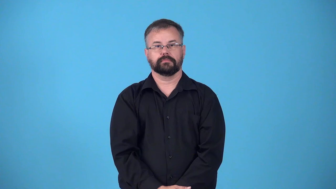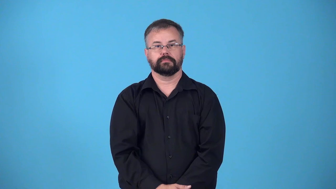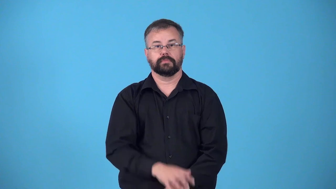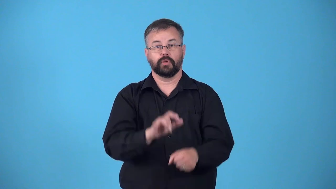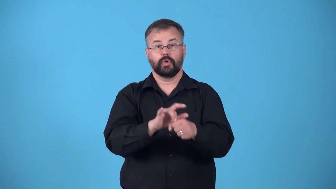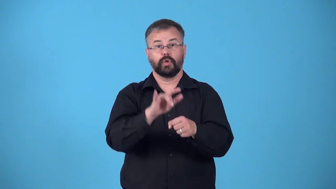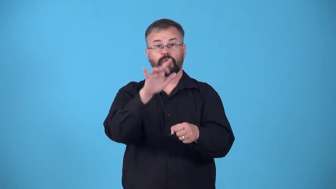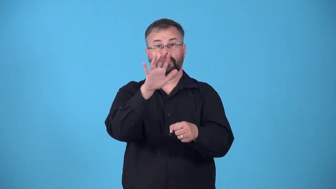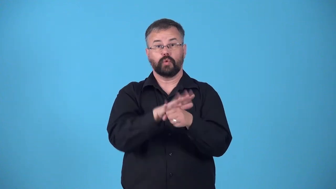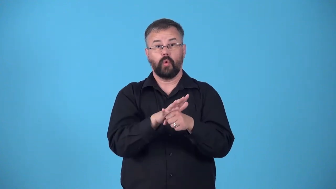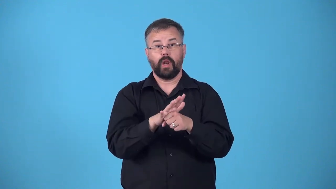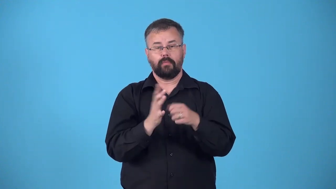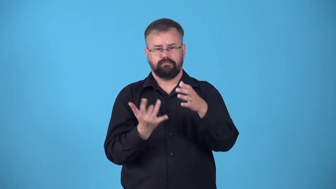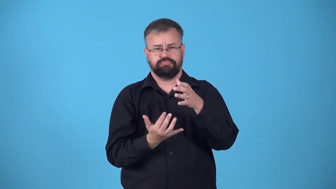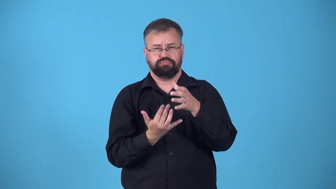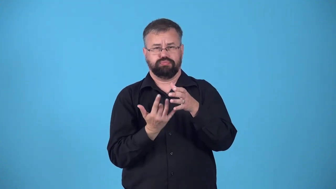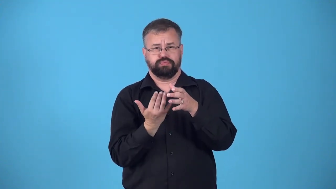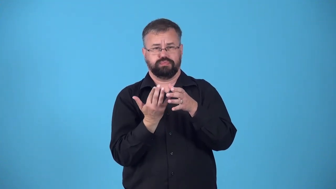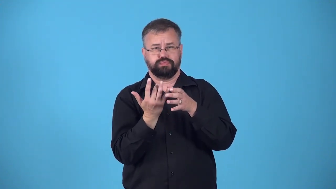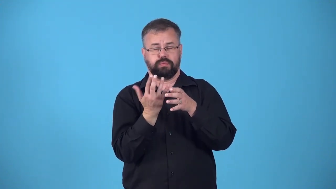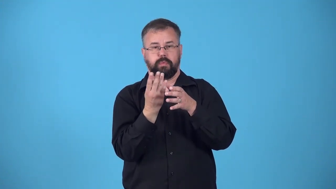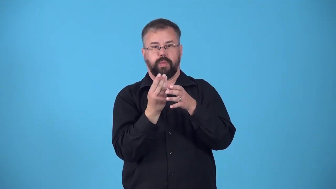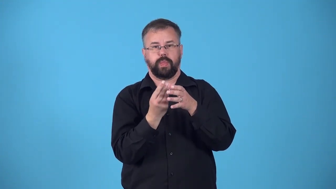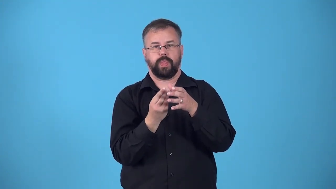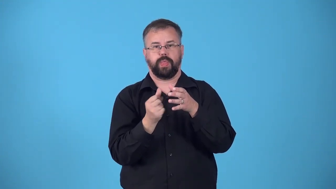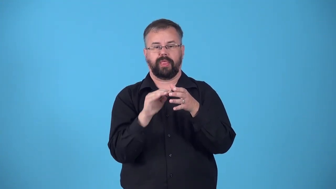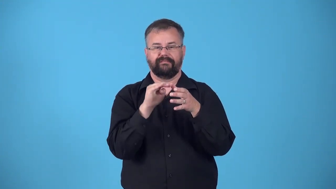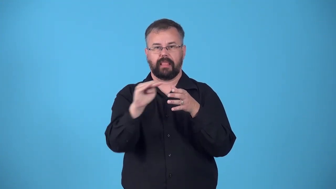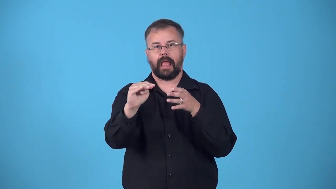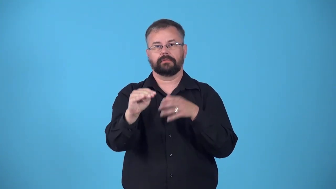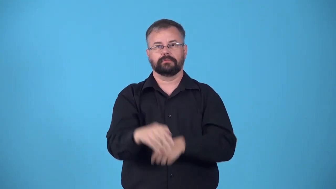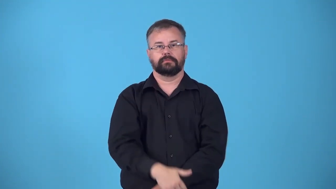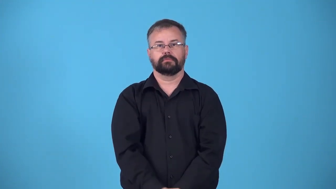flat